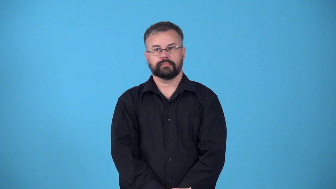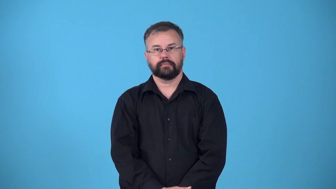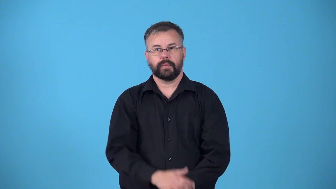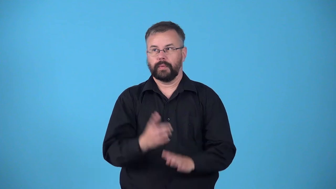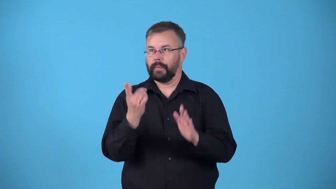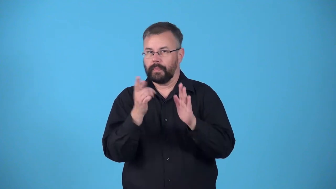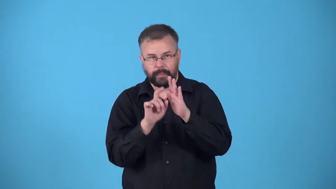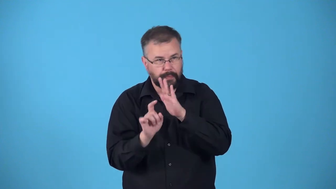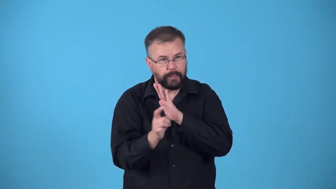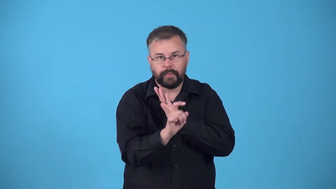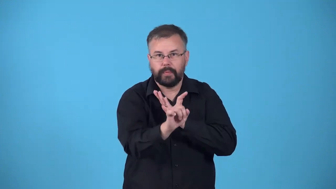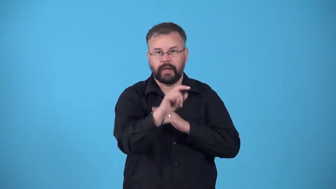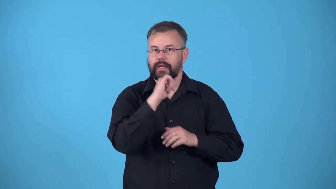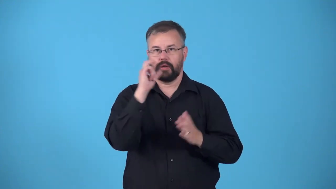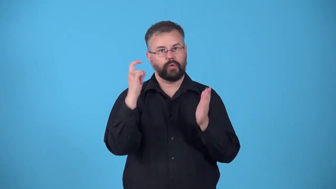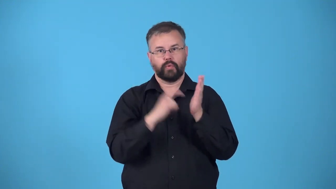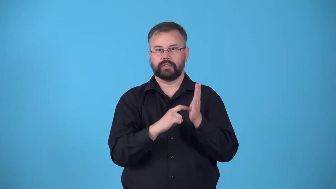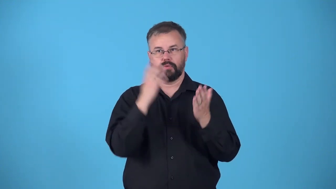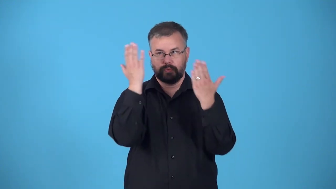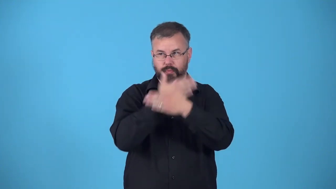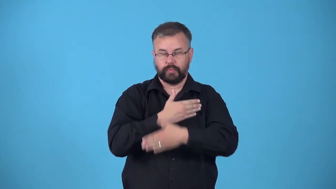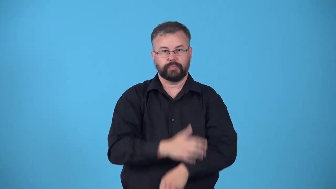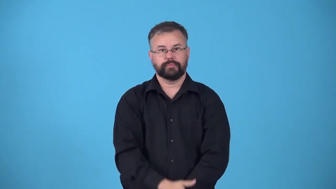get by